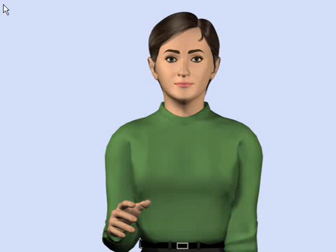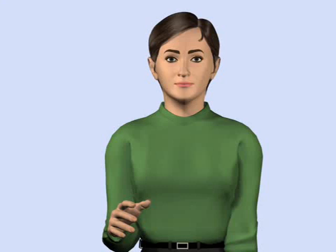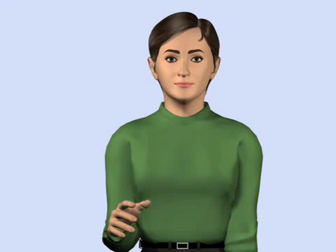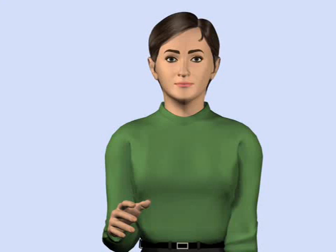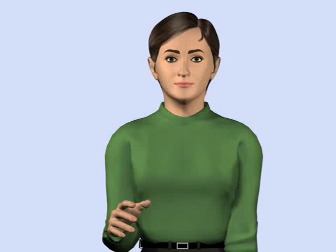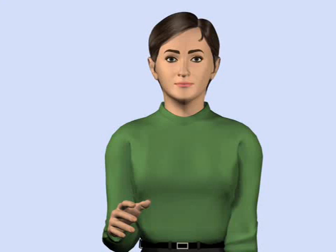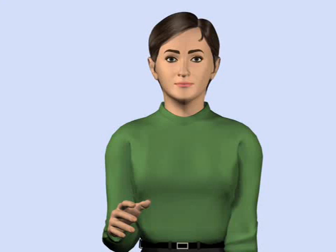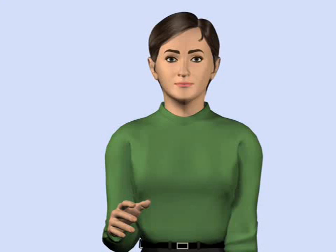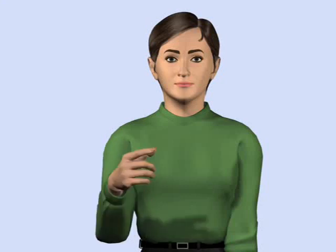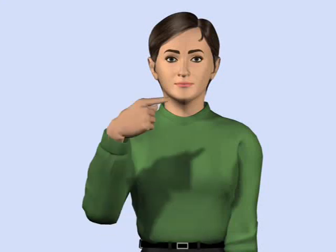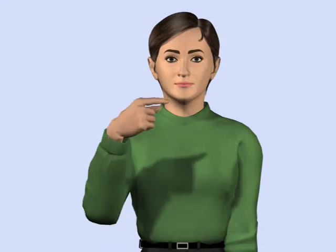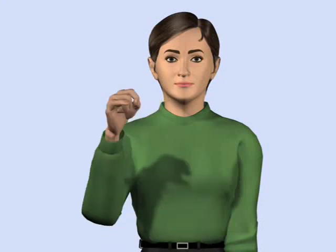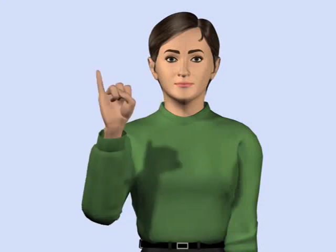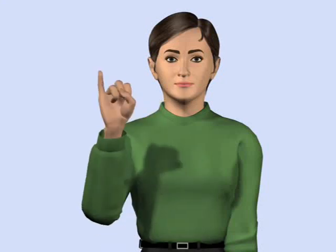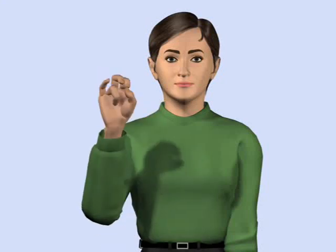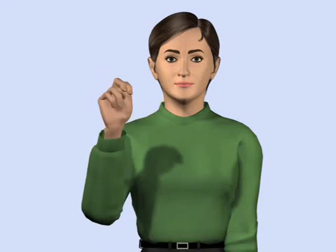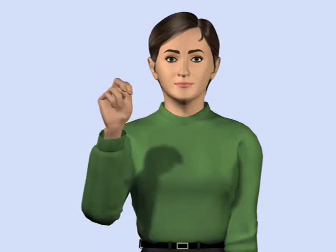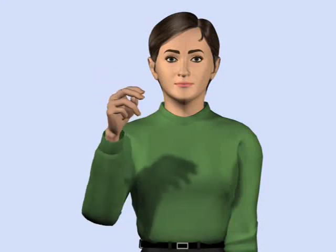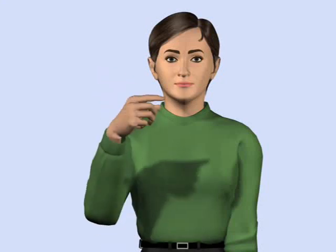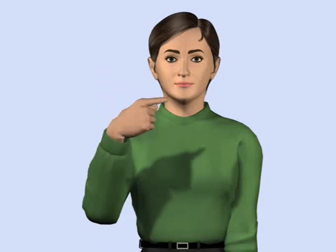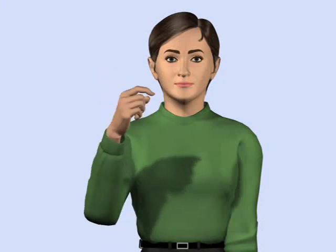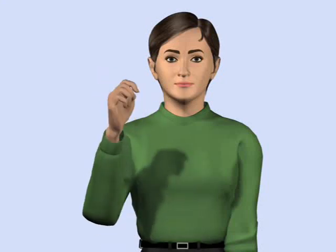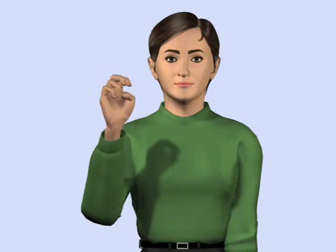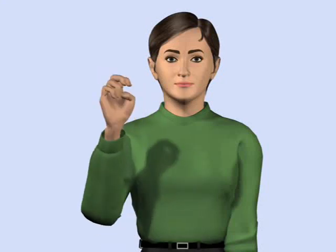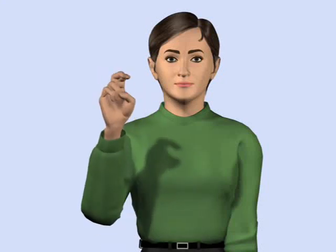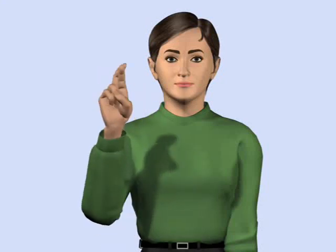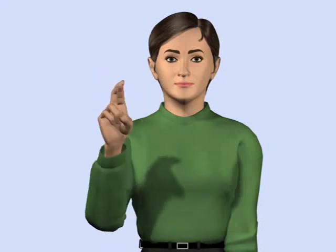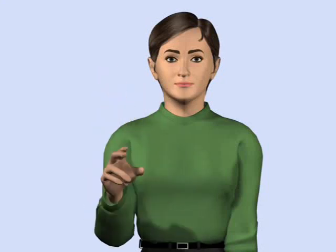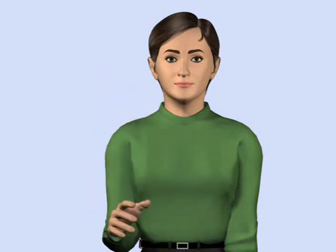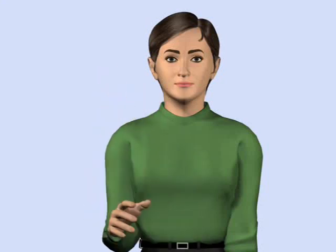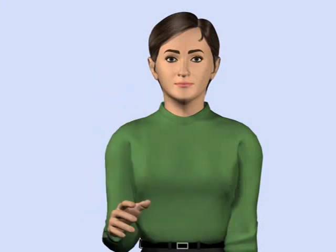ginger